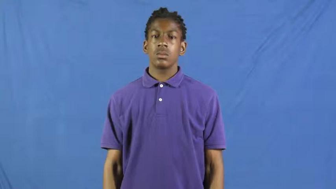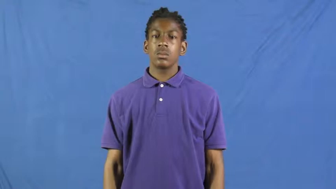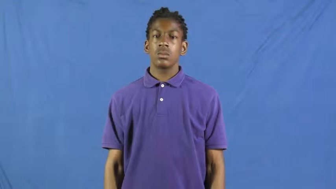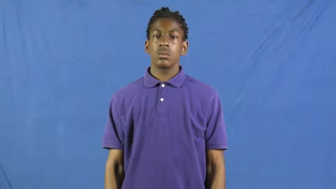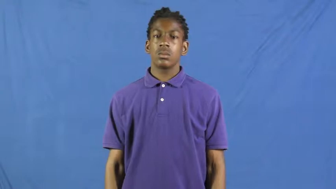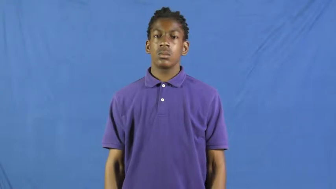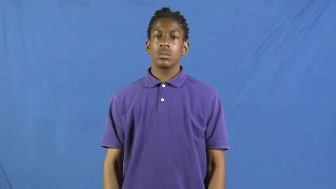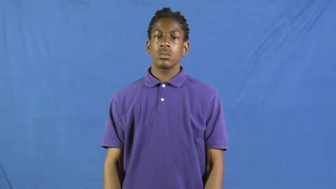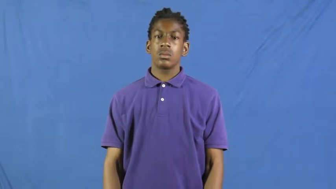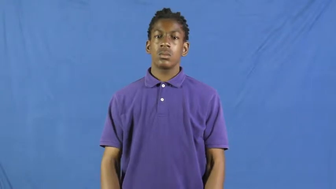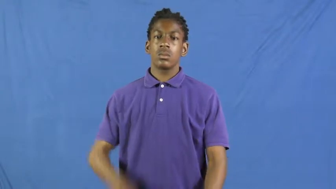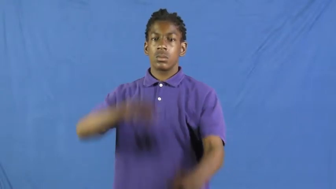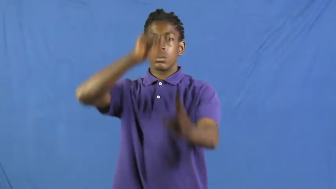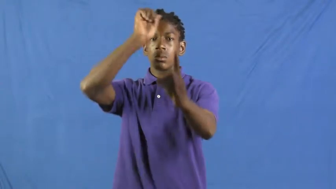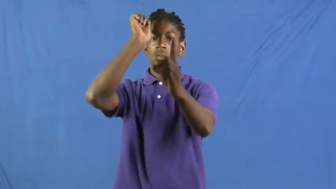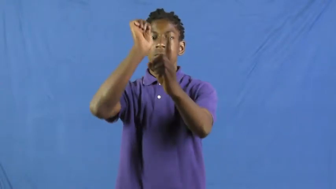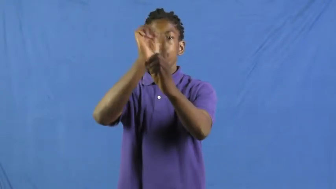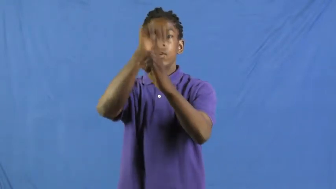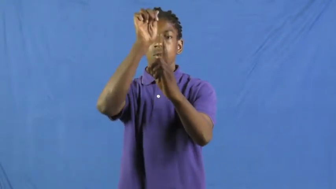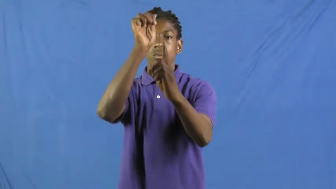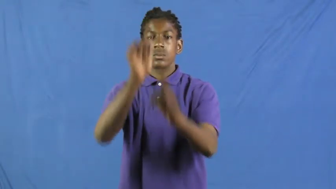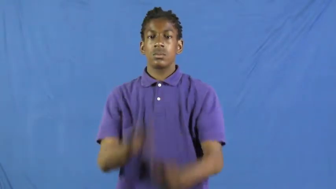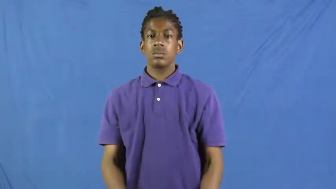set up,con,jape-trick